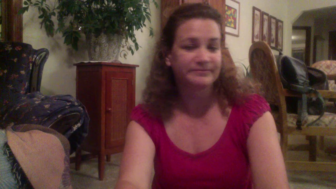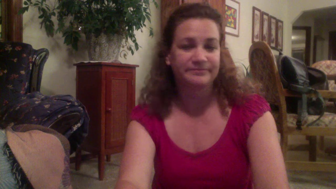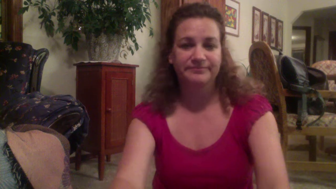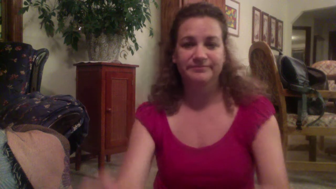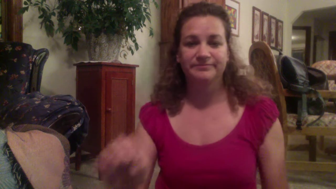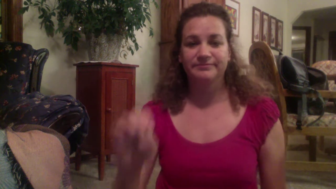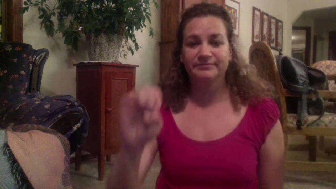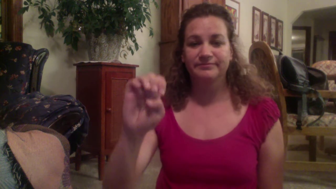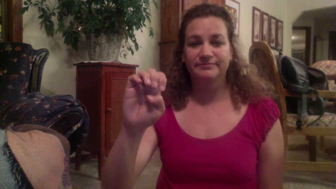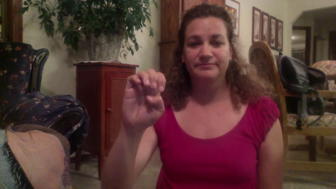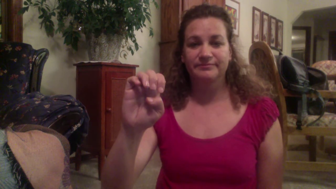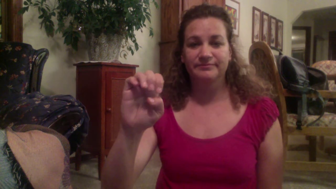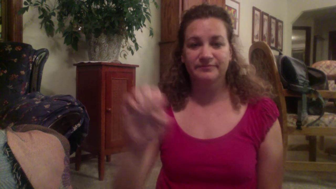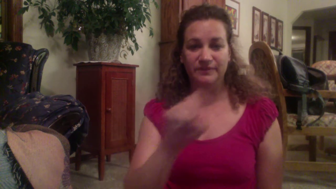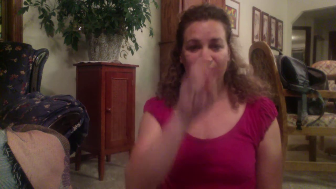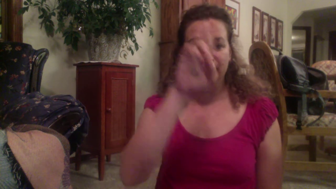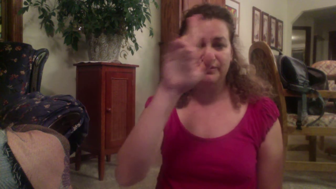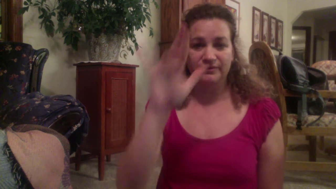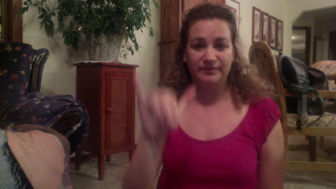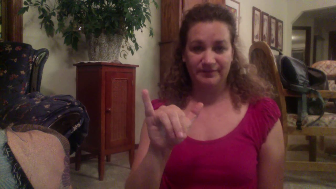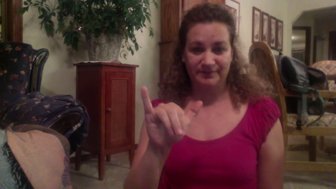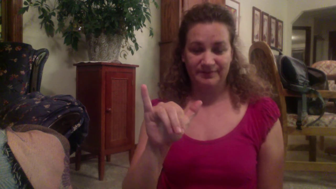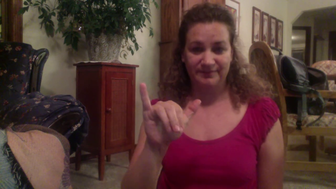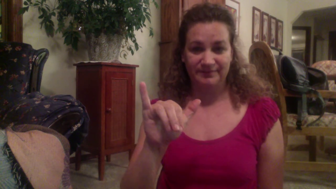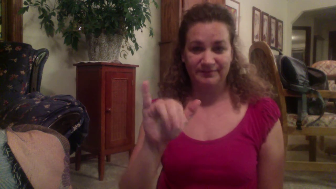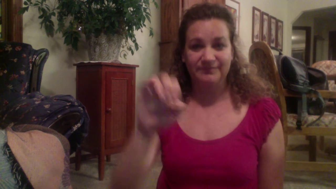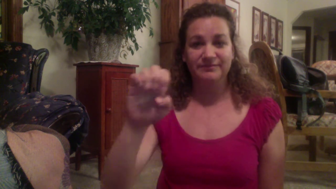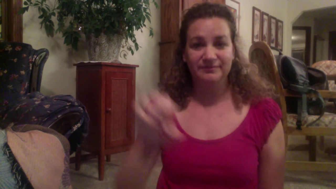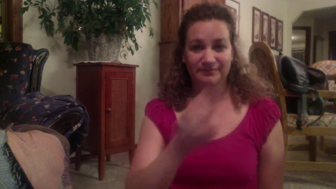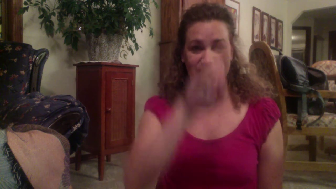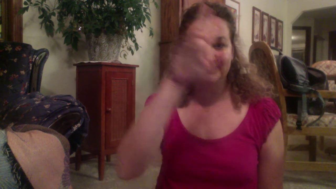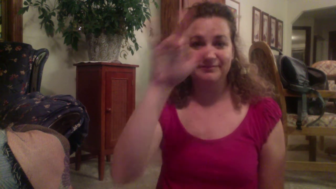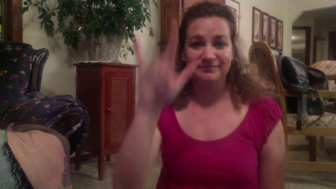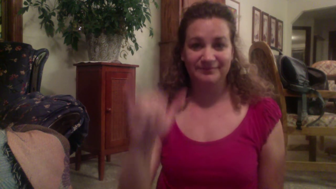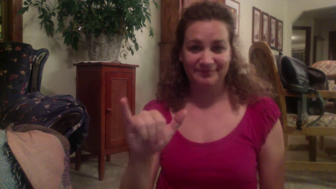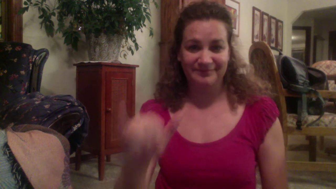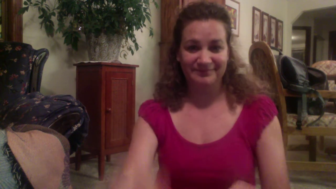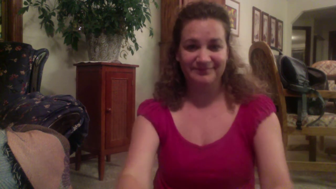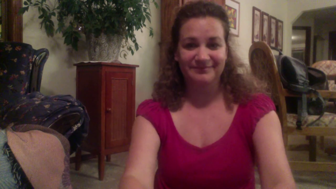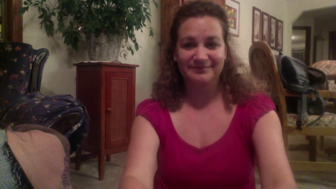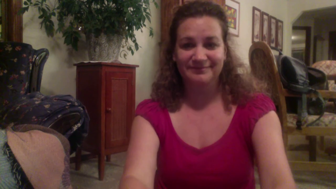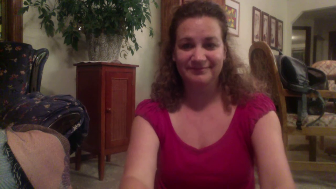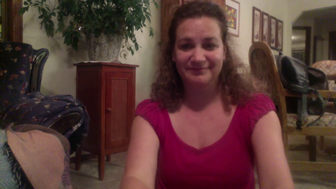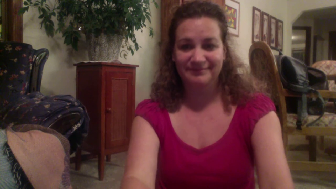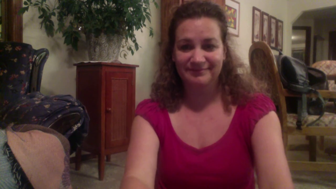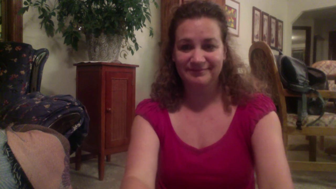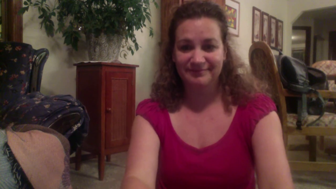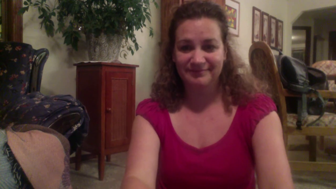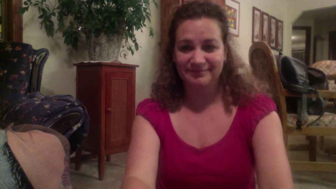EARLY